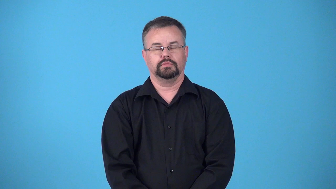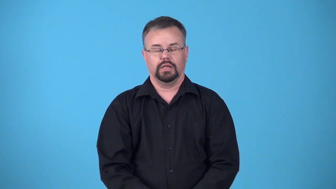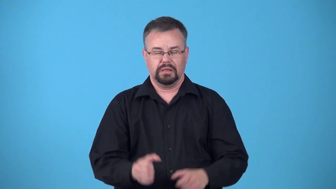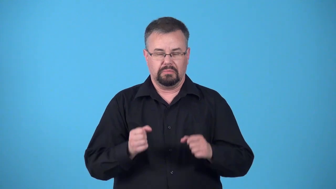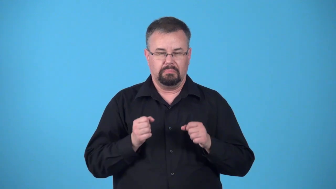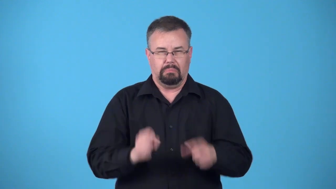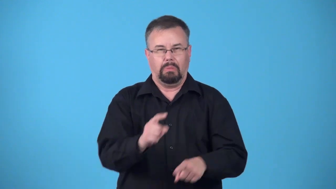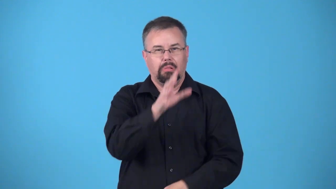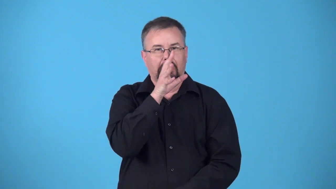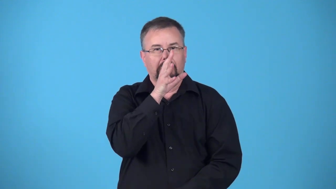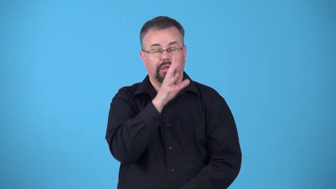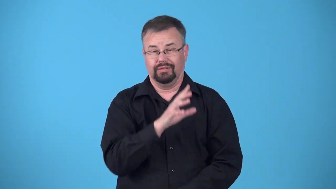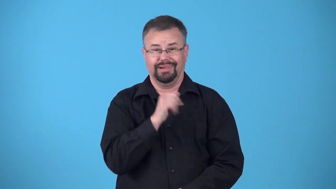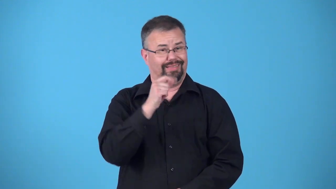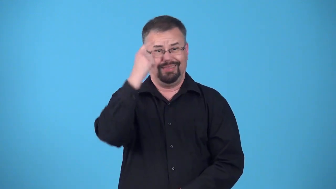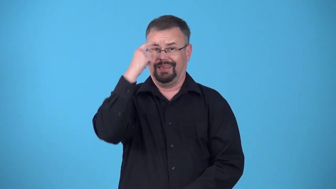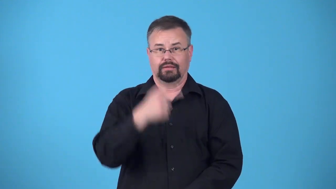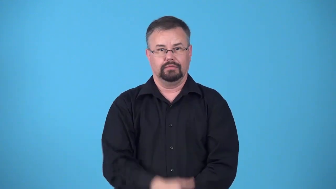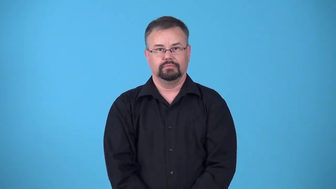loose cannon